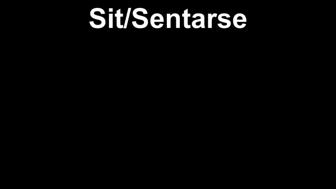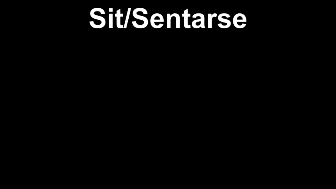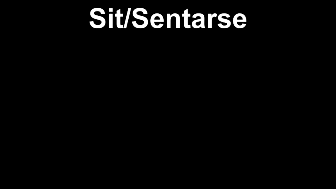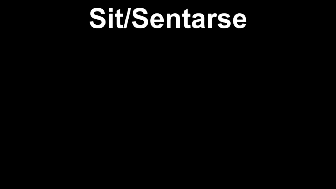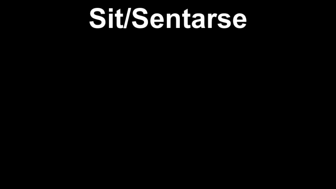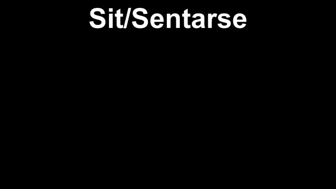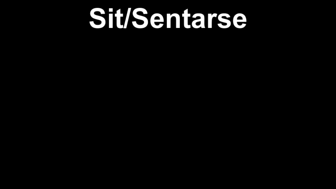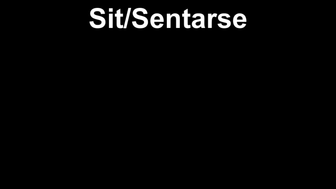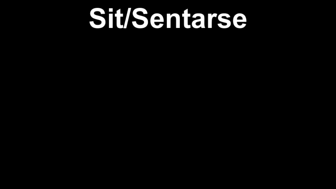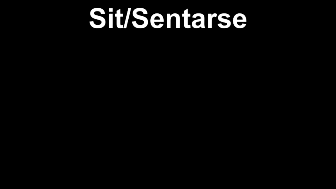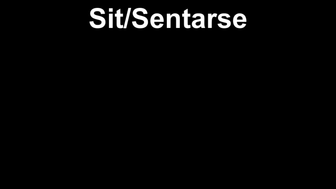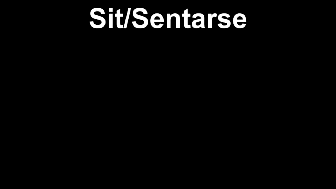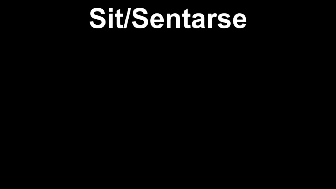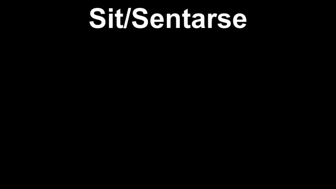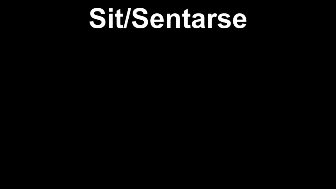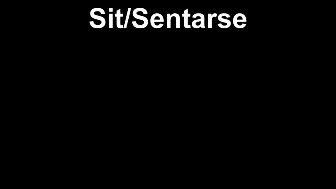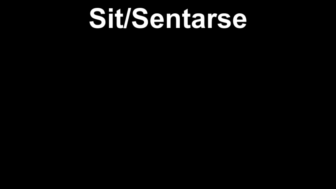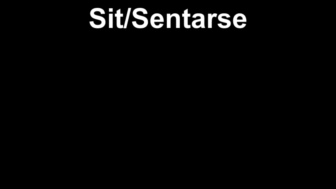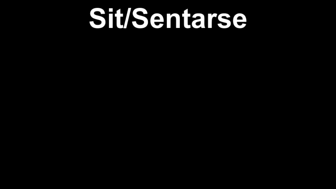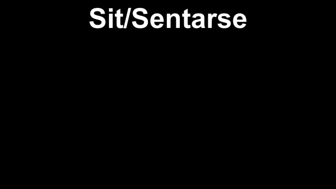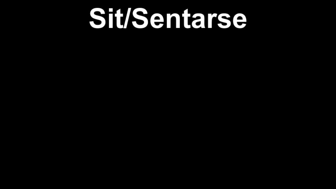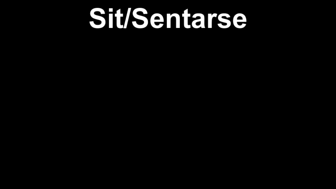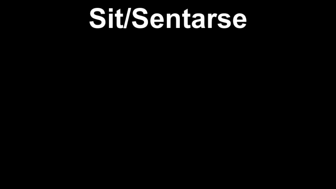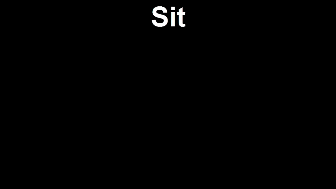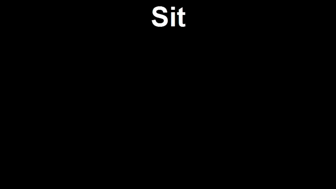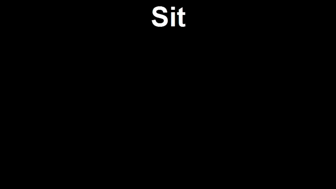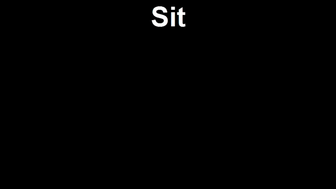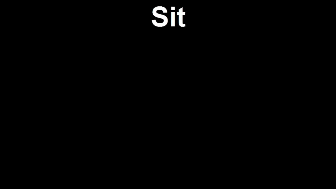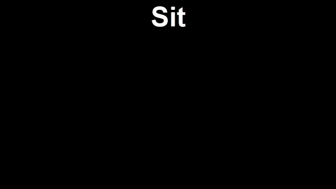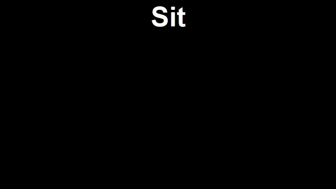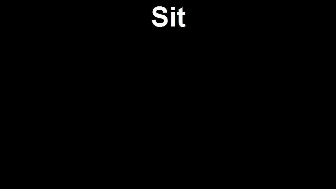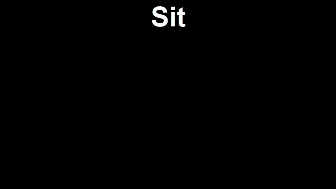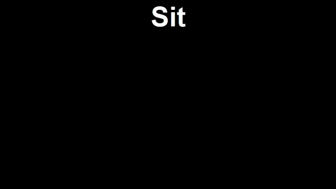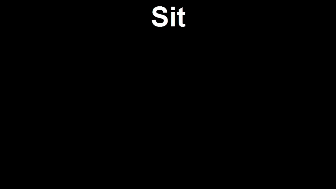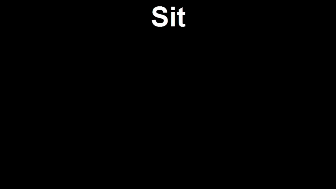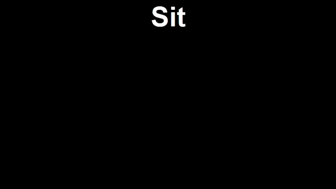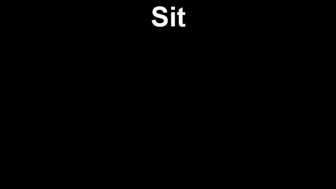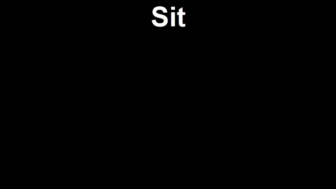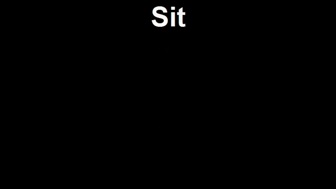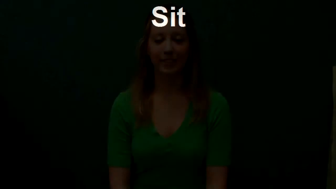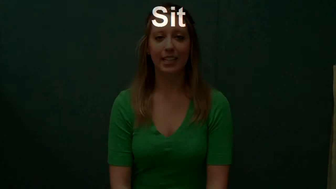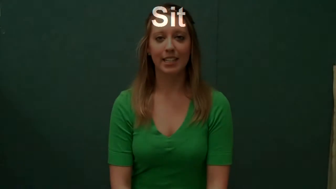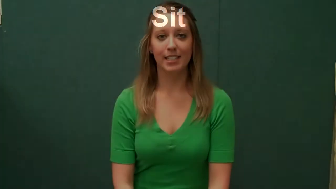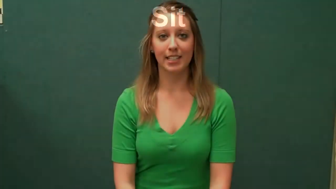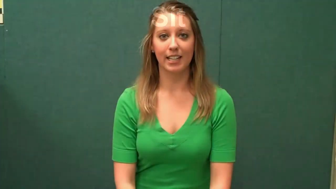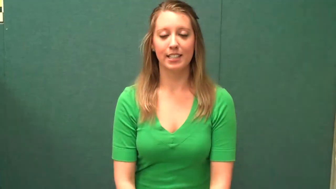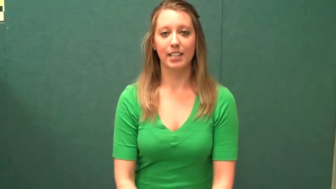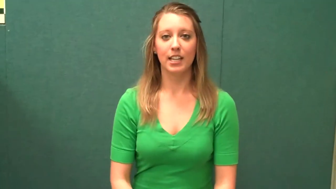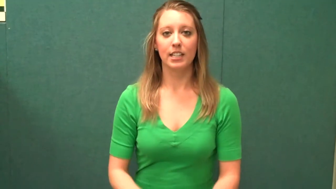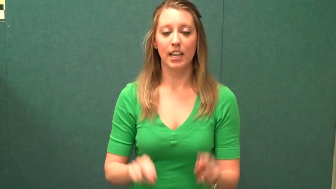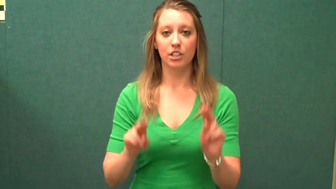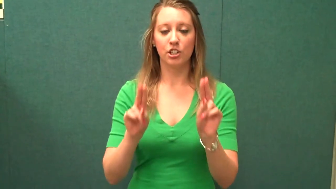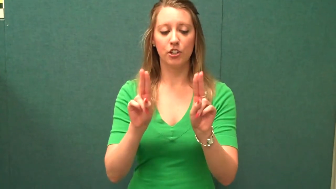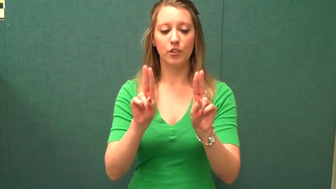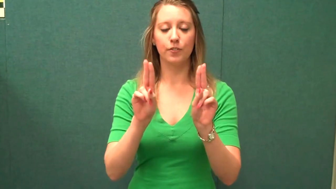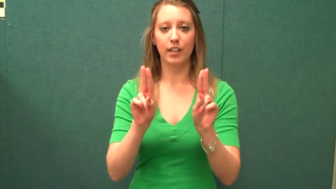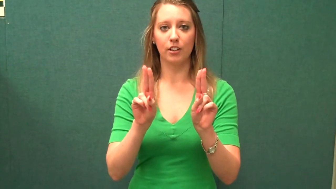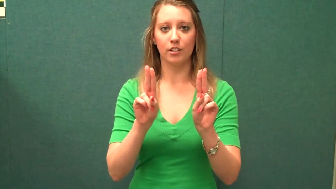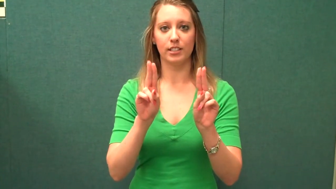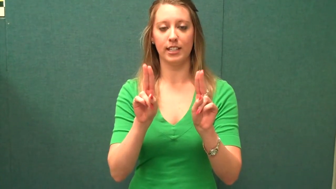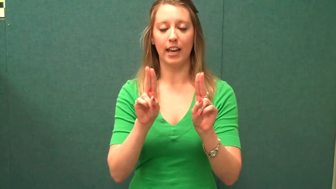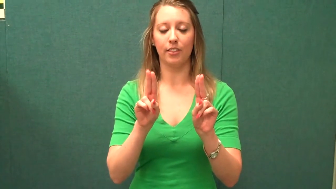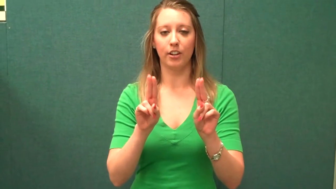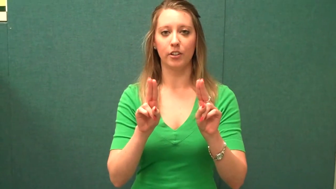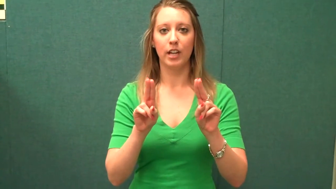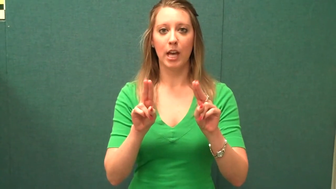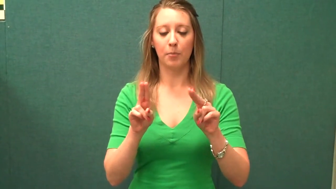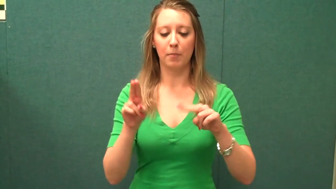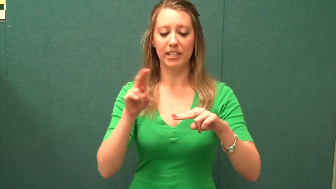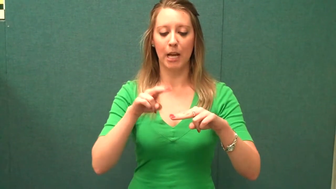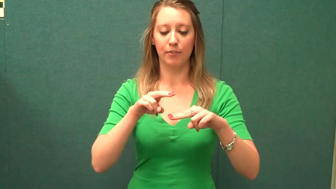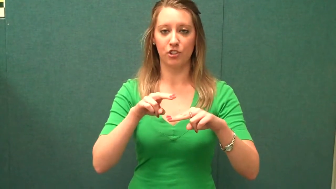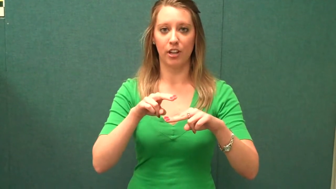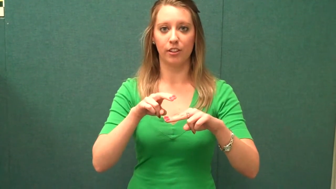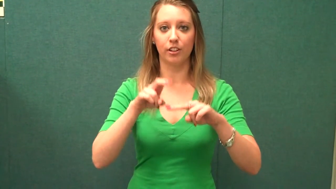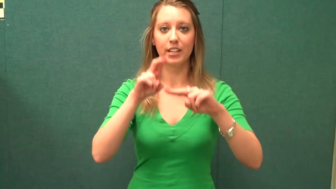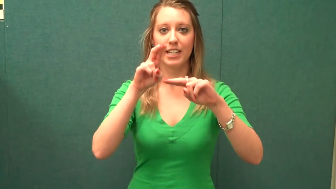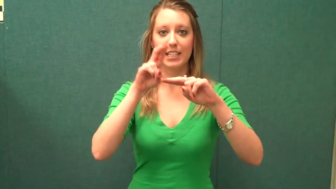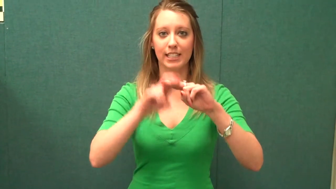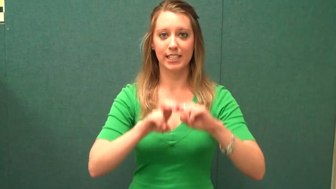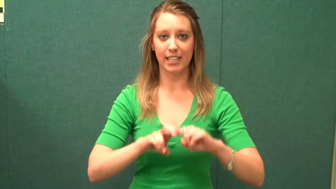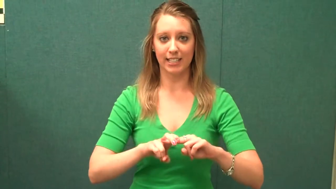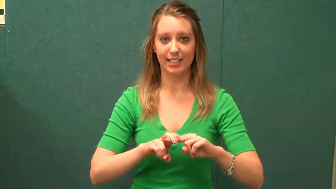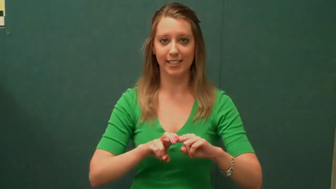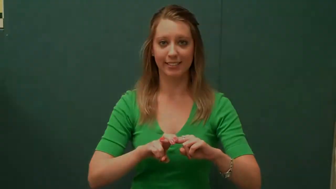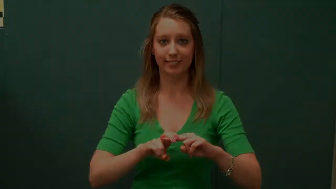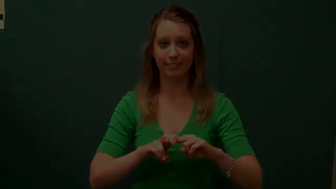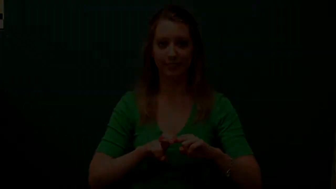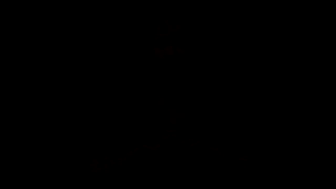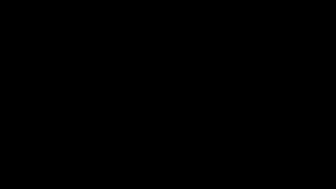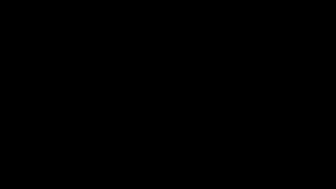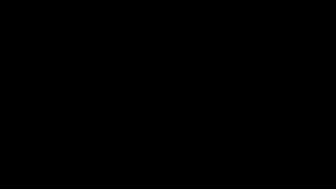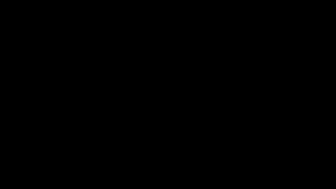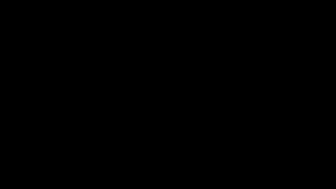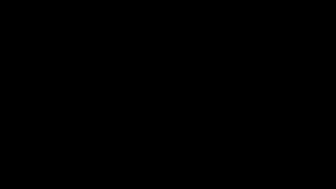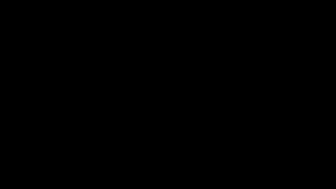Sit